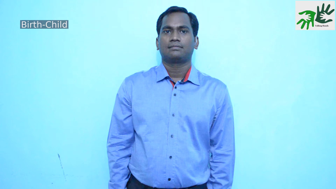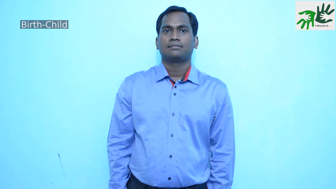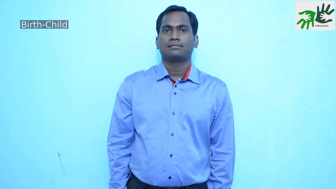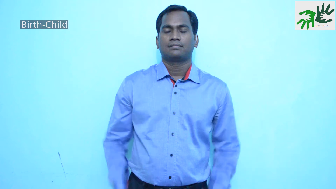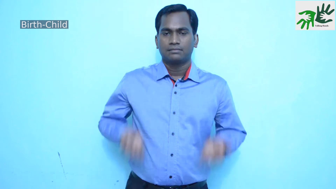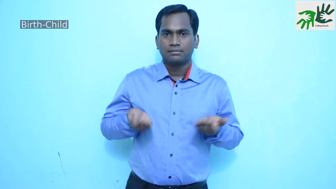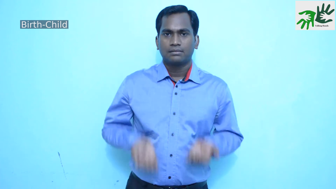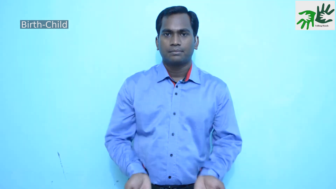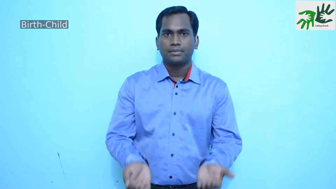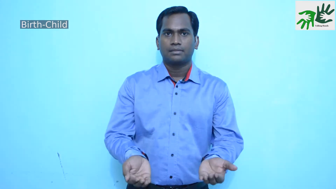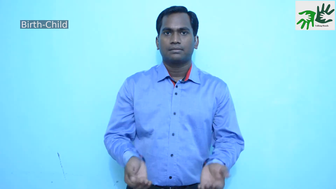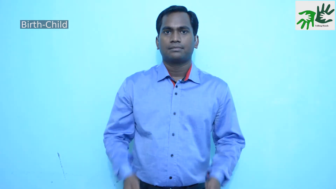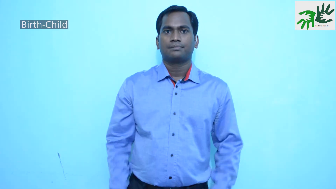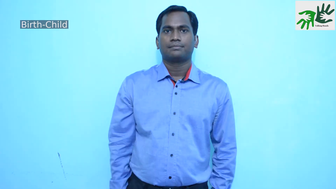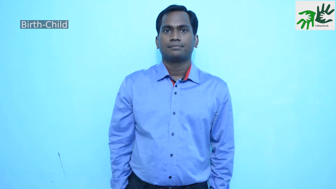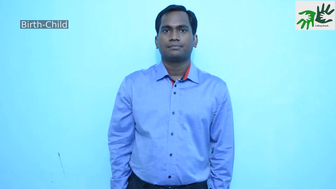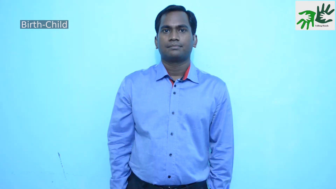Birth Child